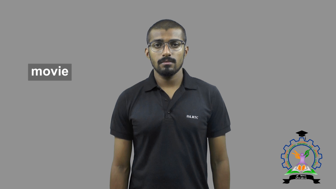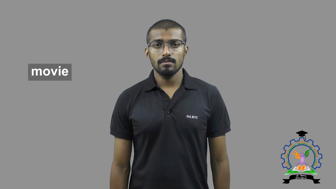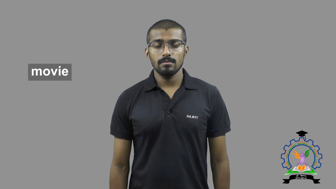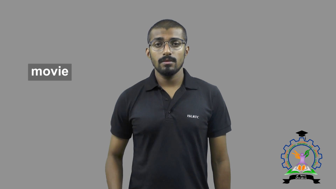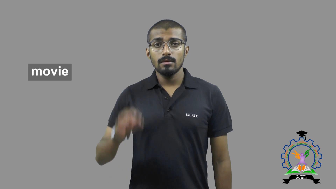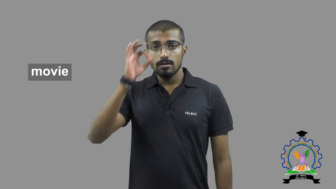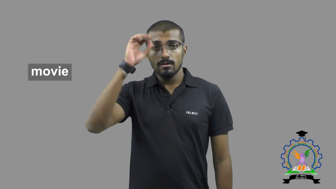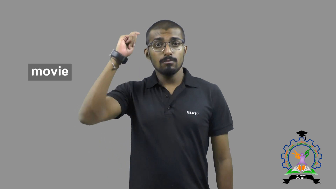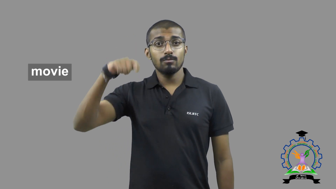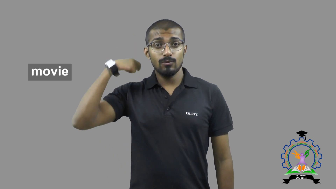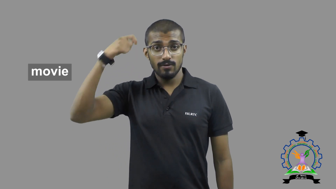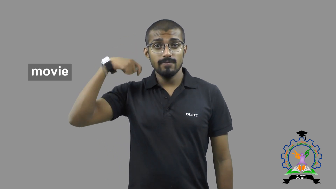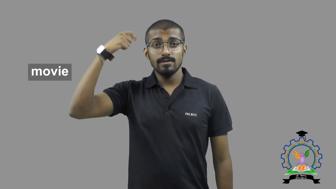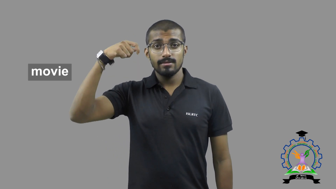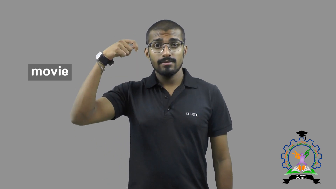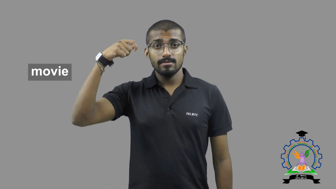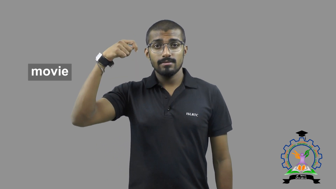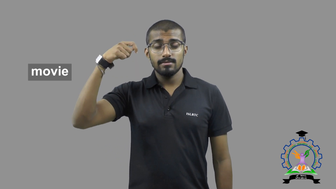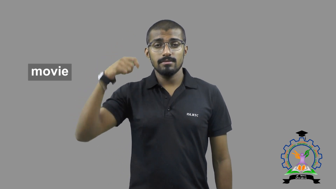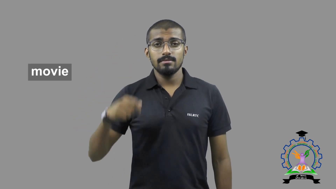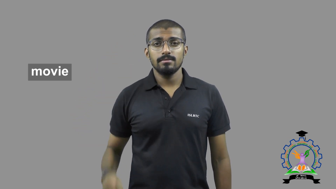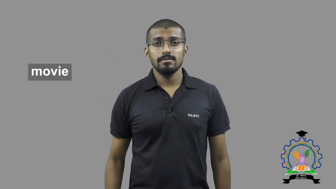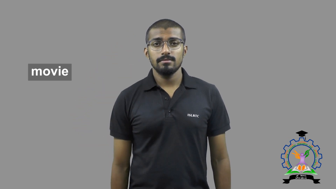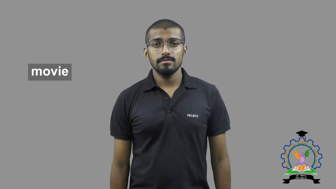movie